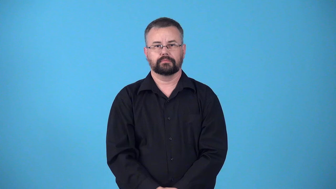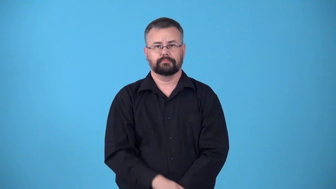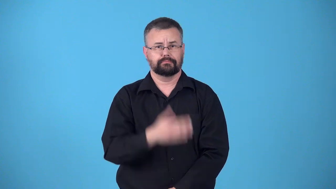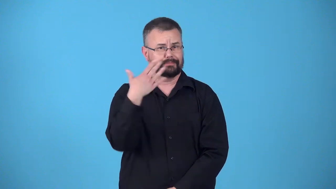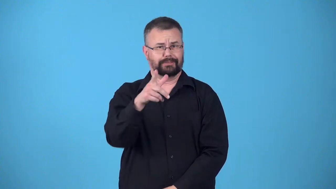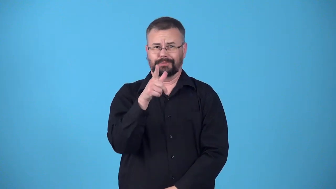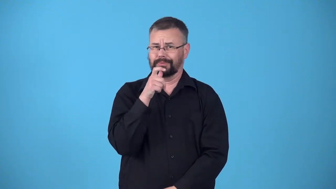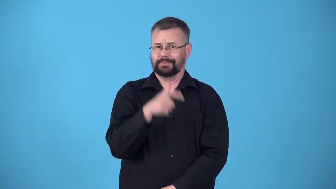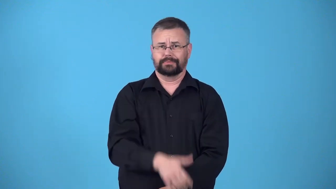don't know him from adam